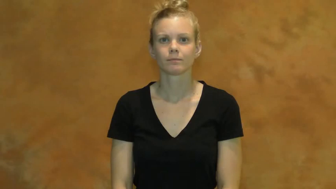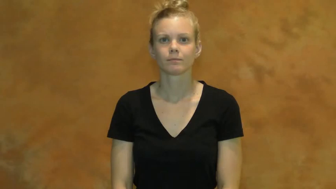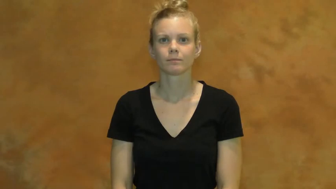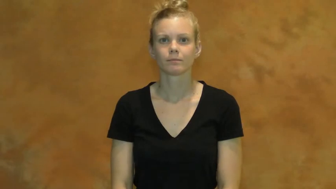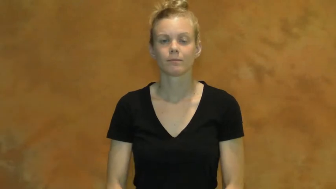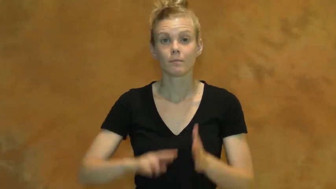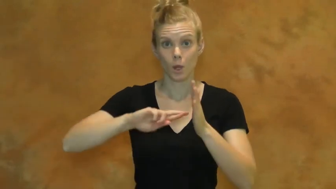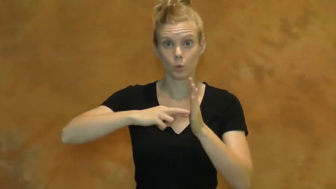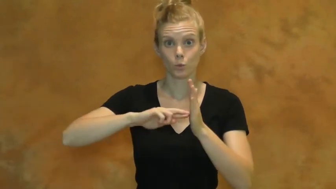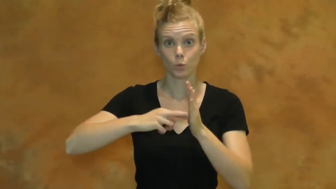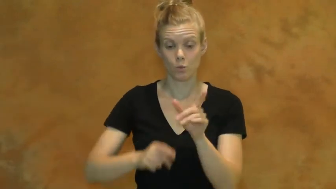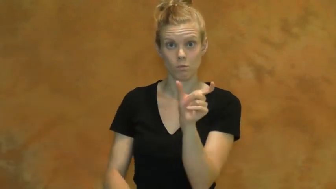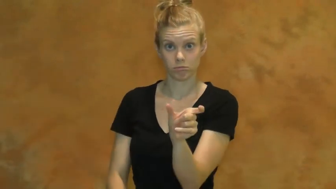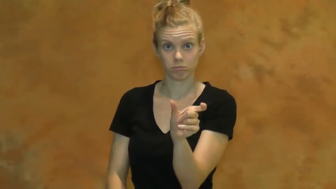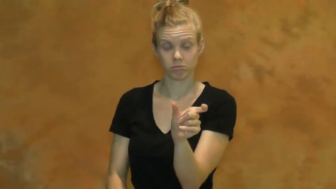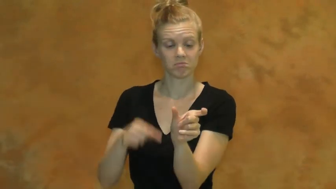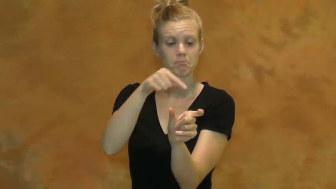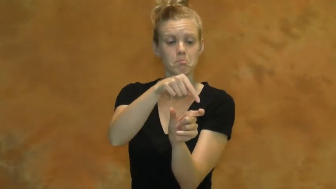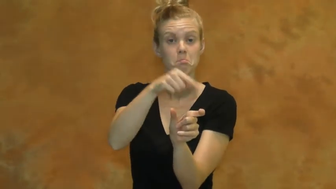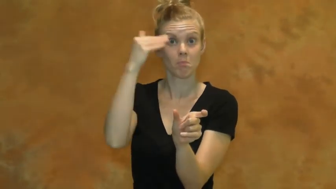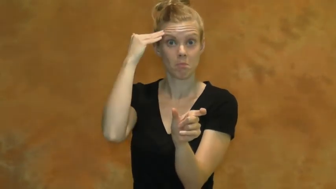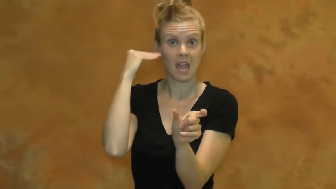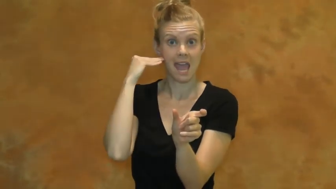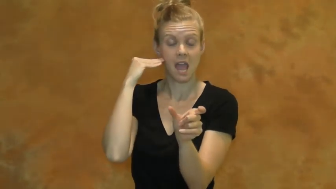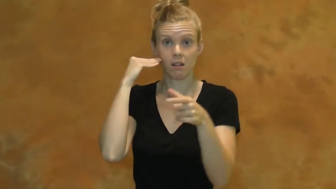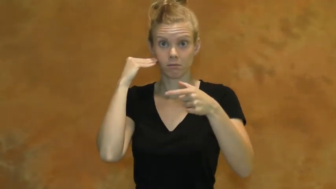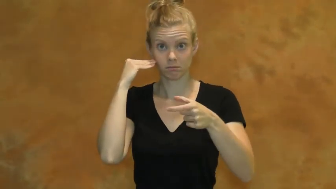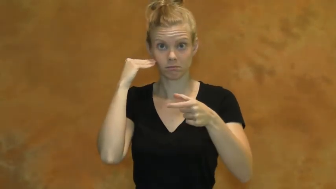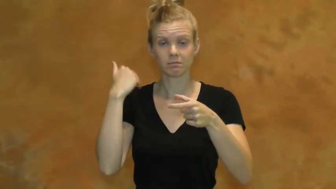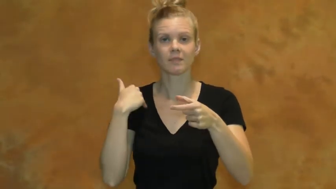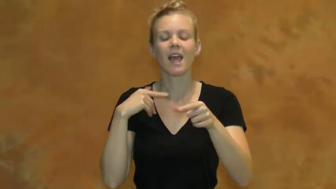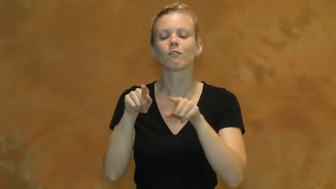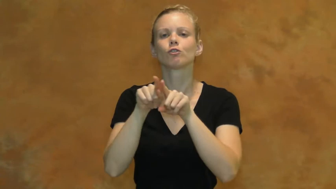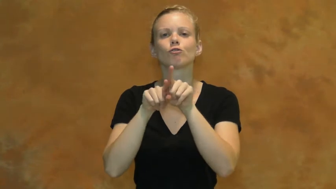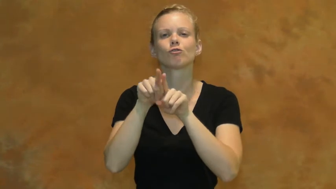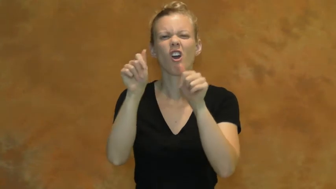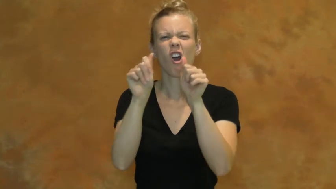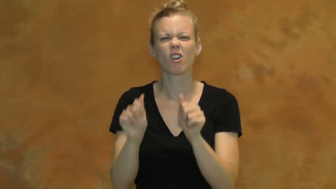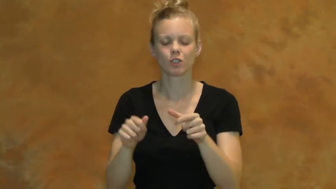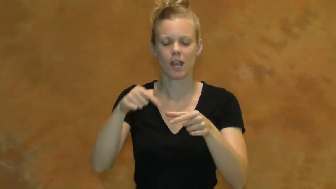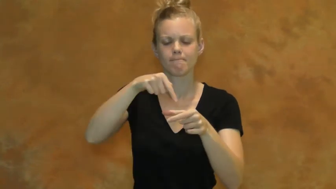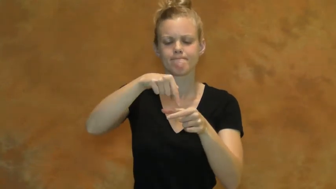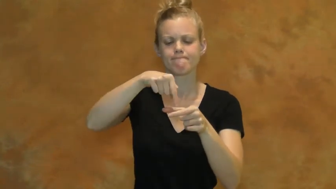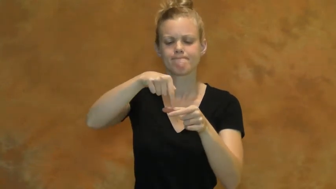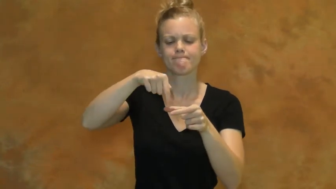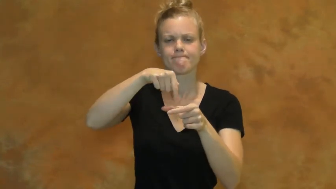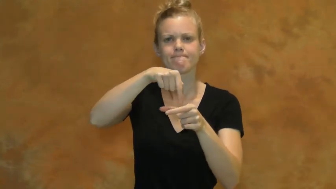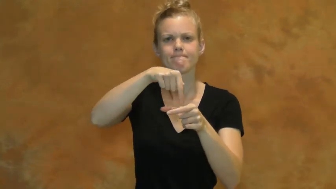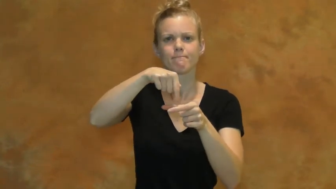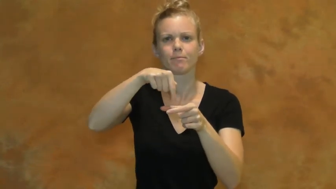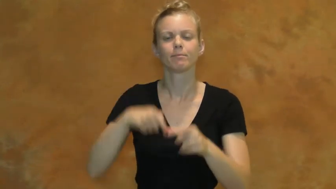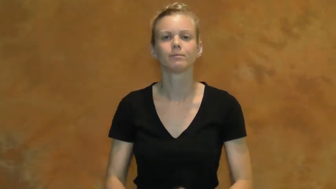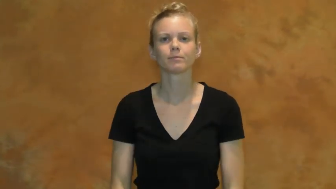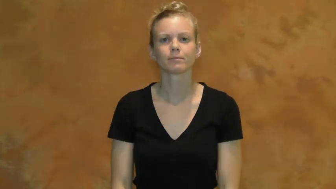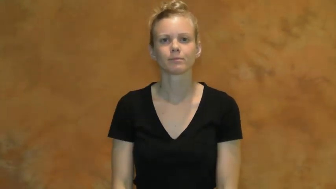Phillips screw